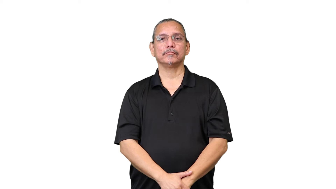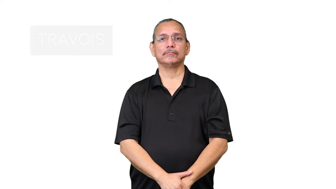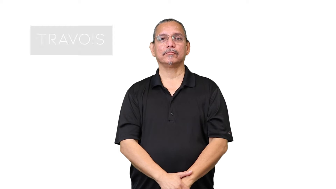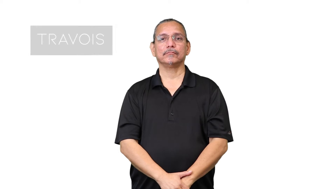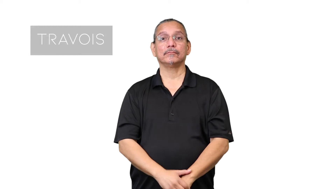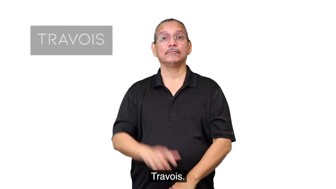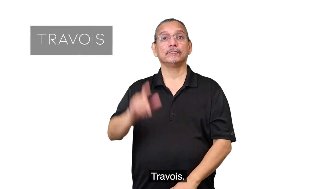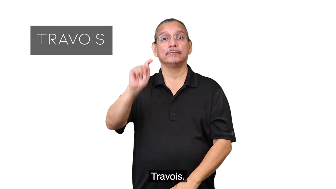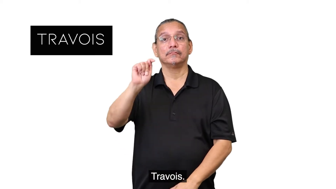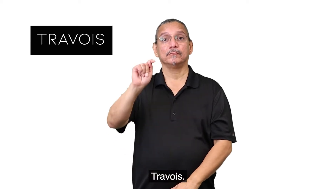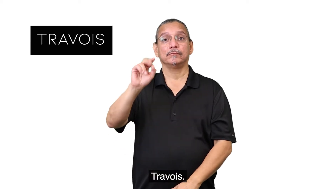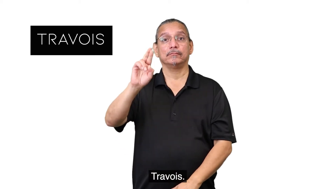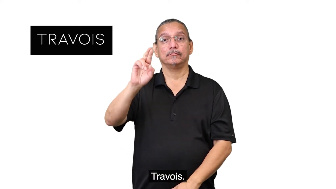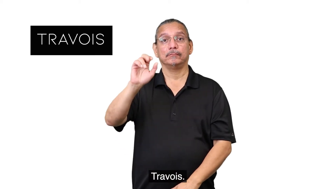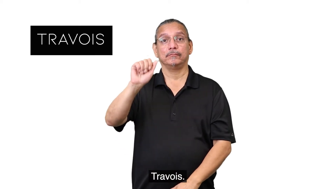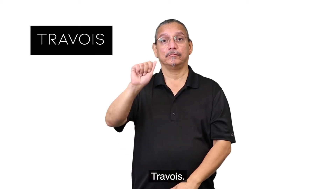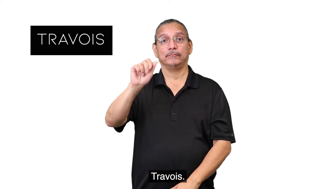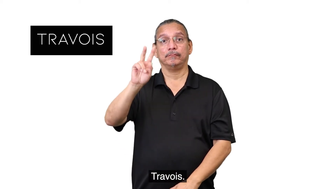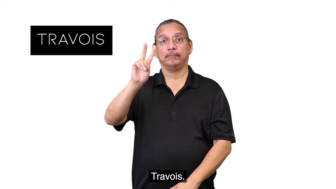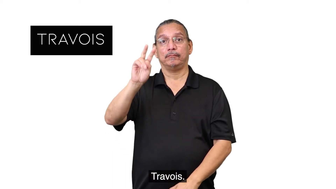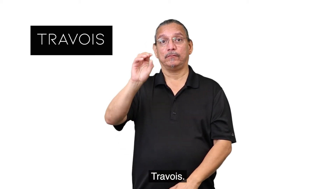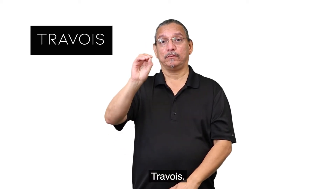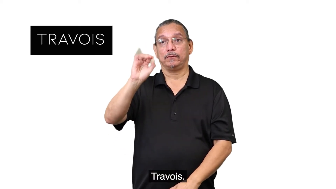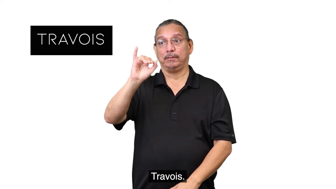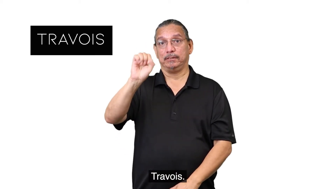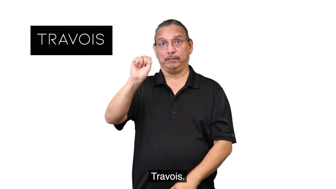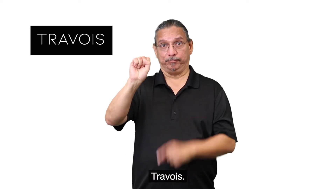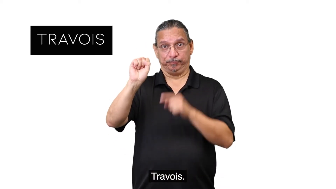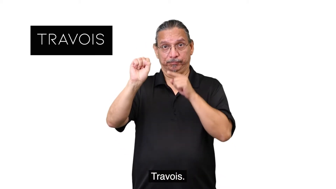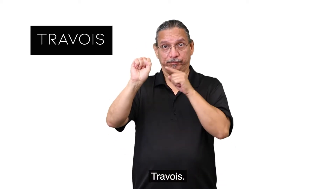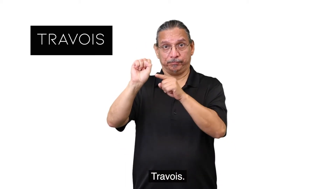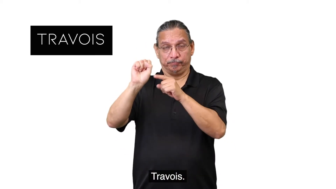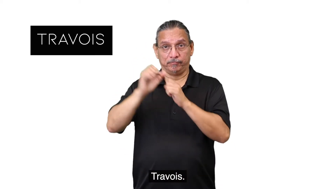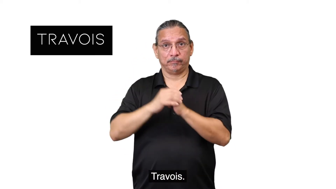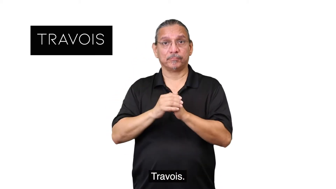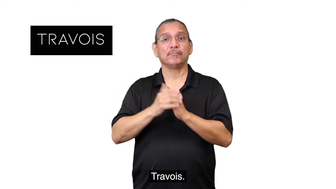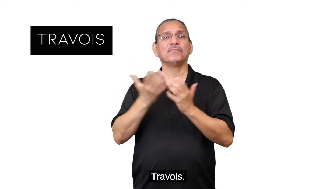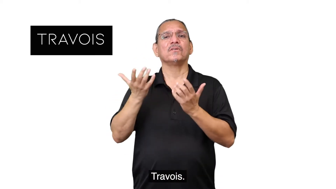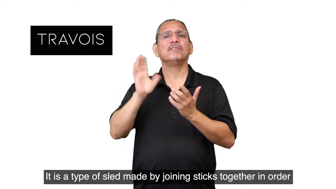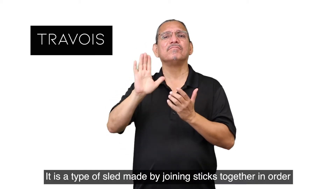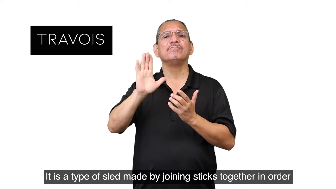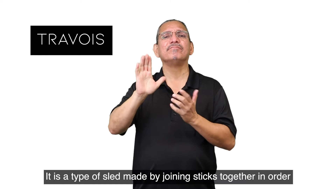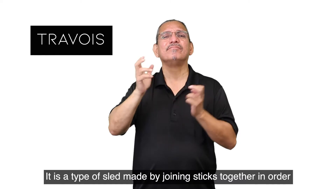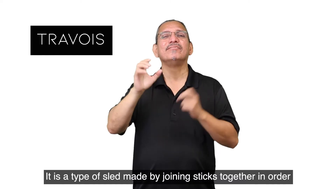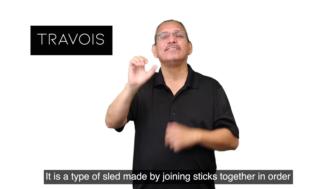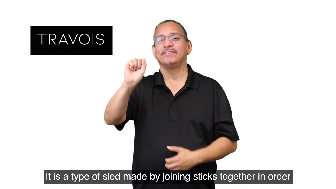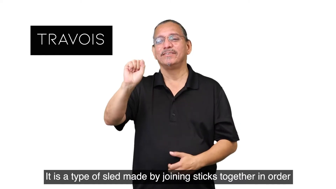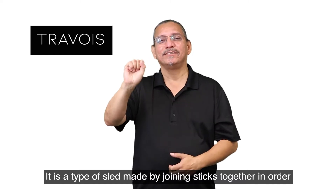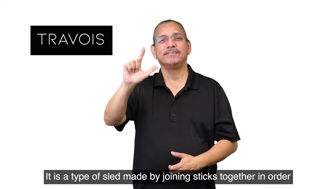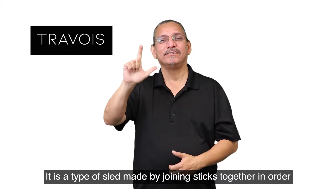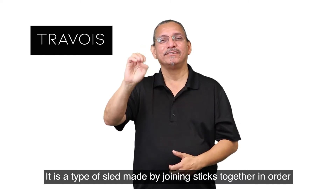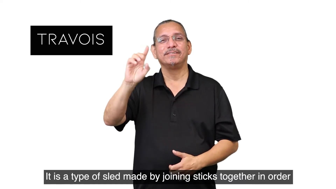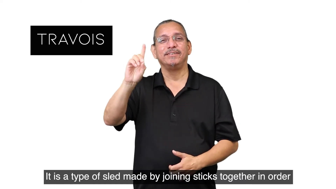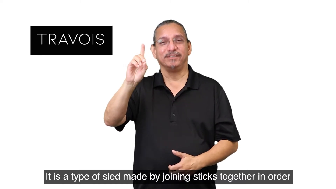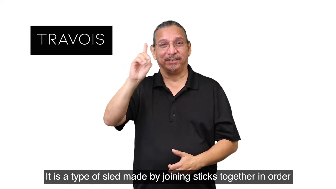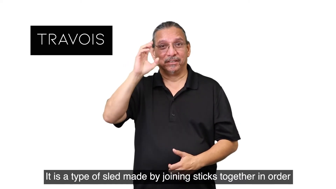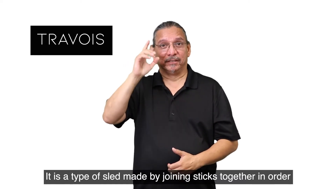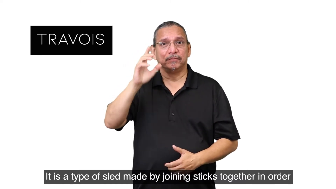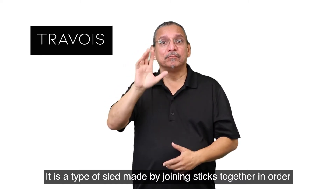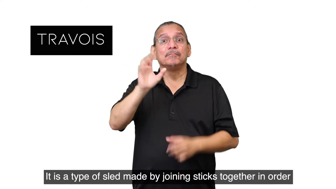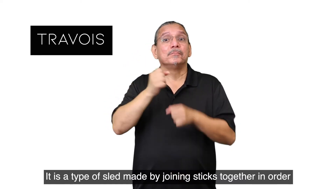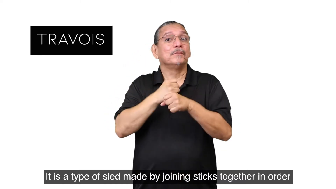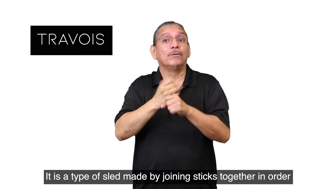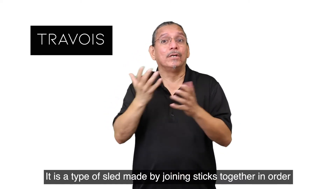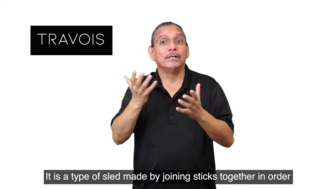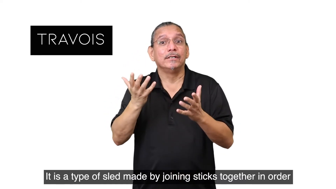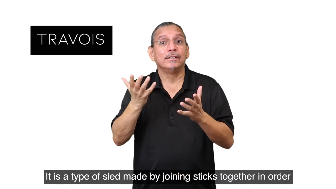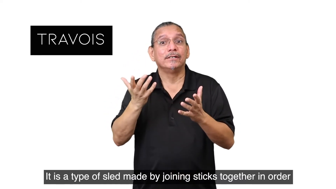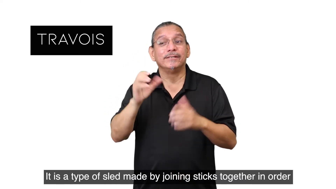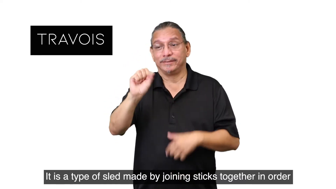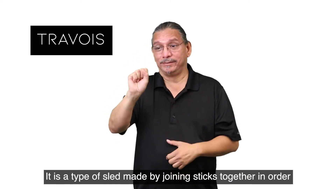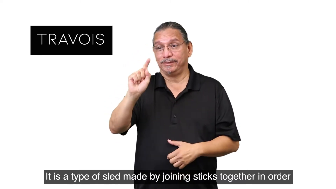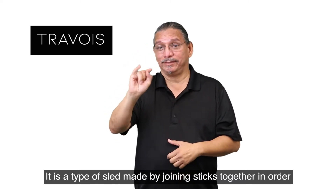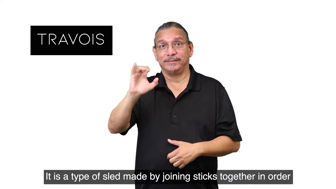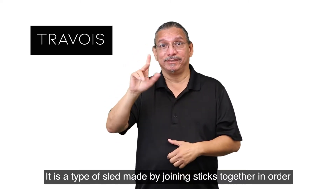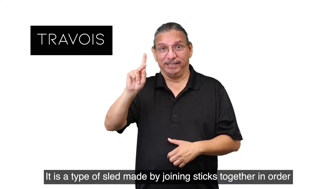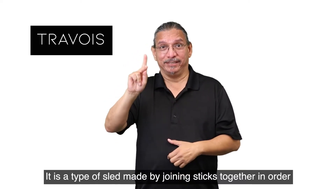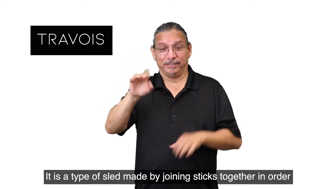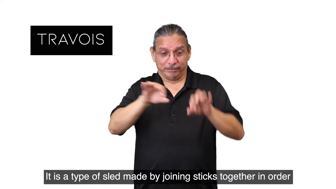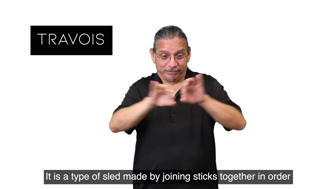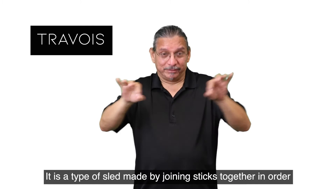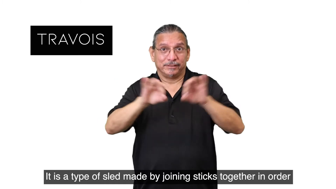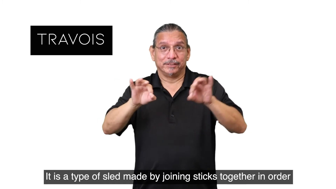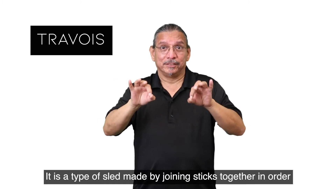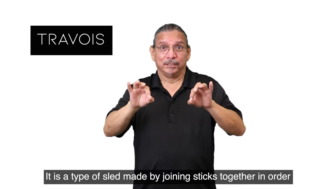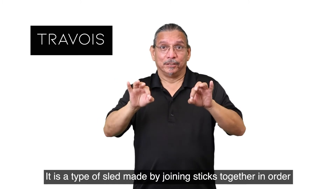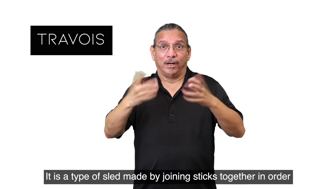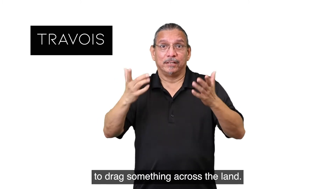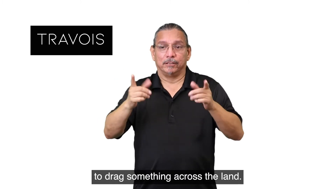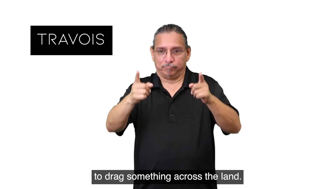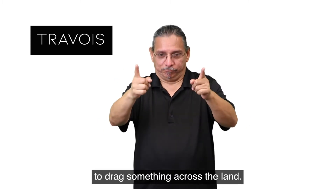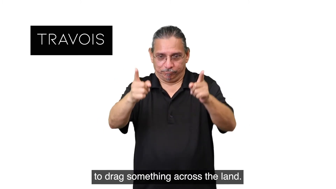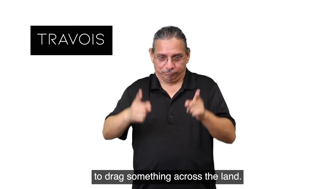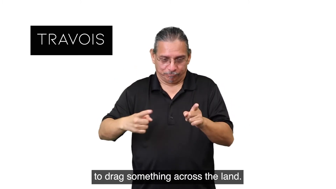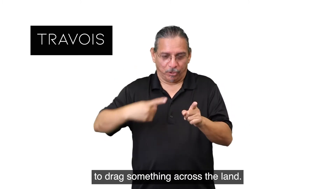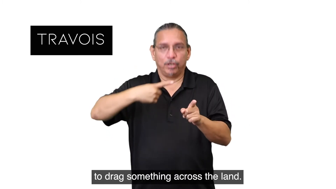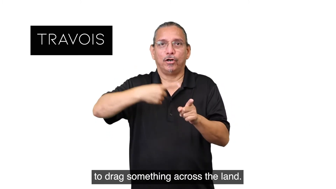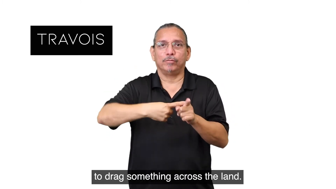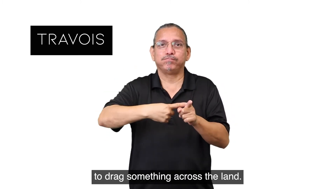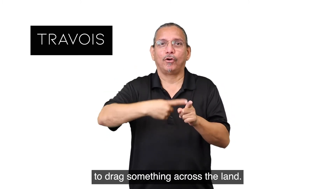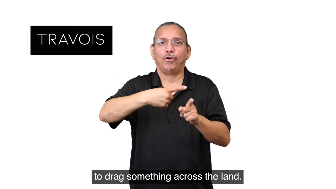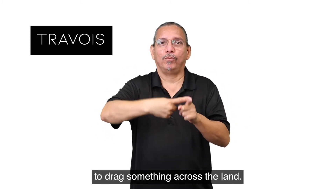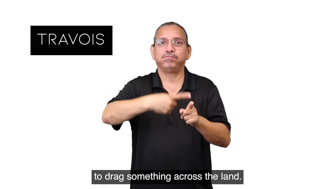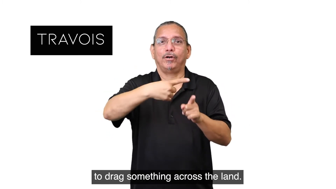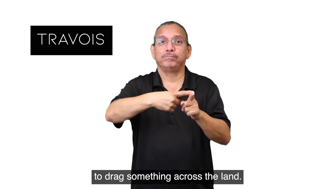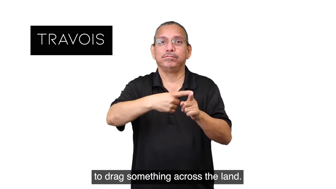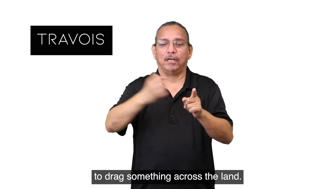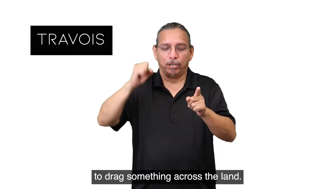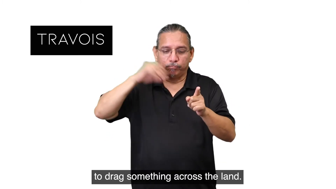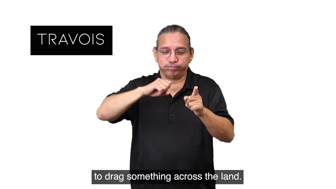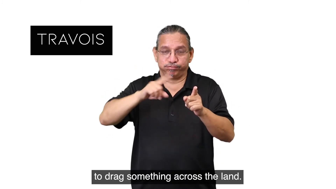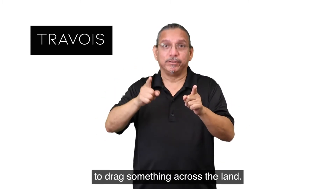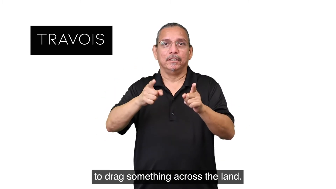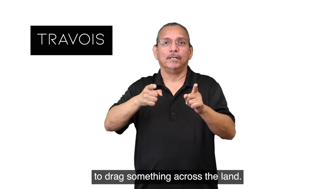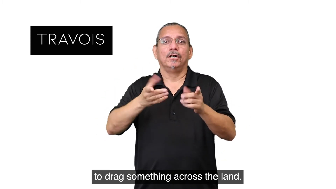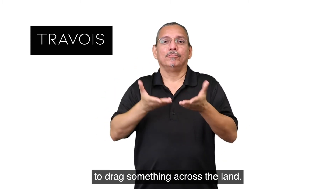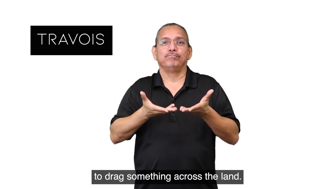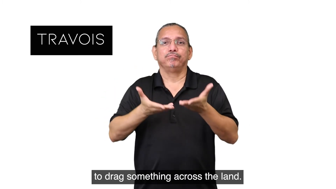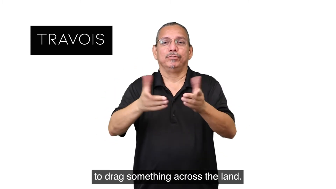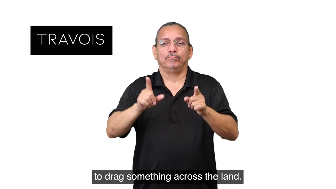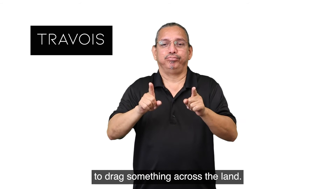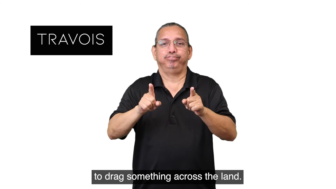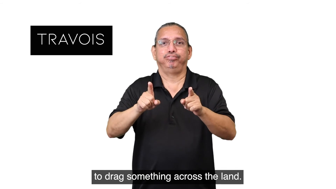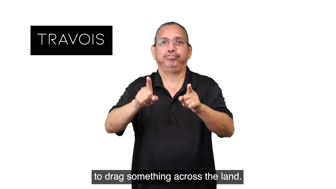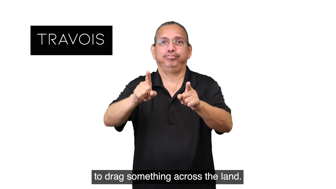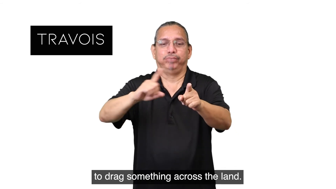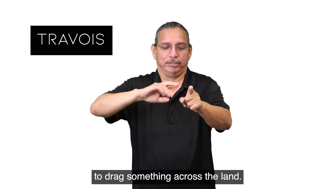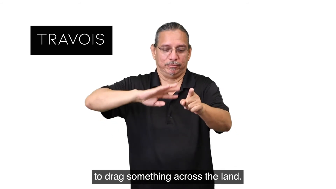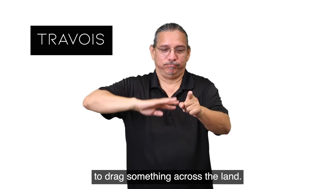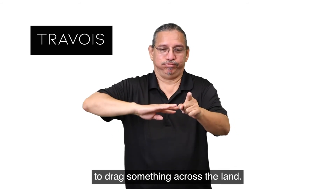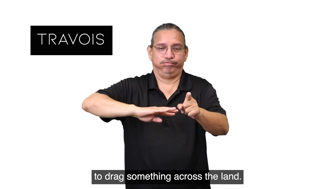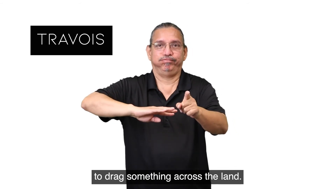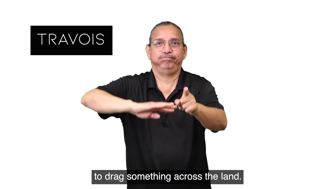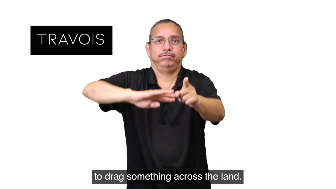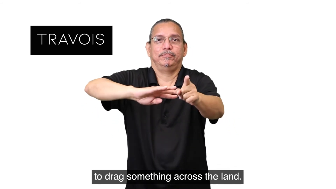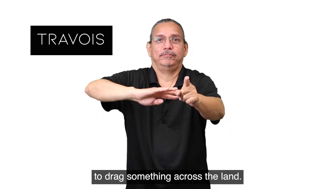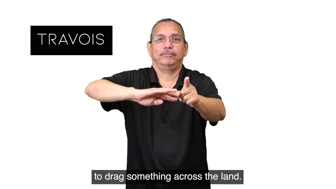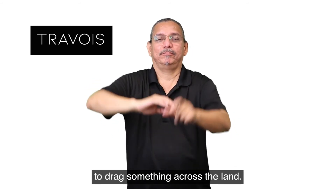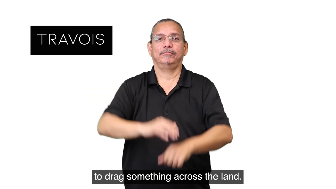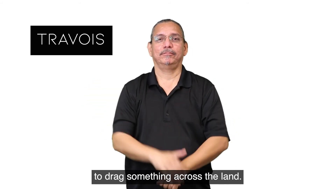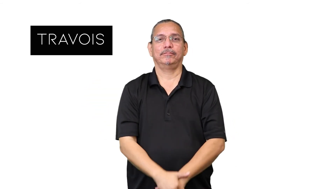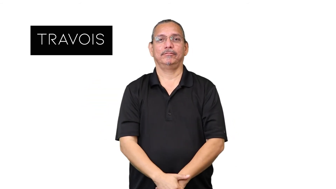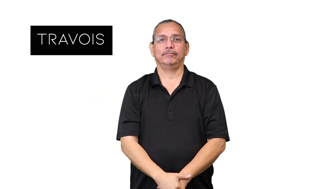Travois